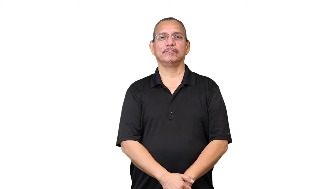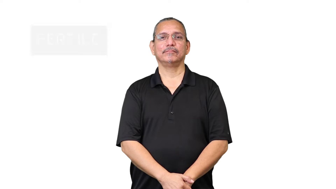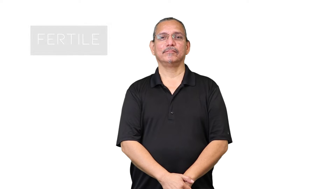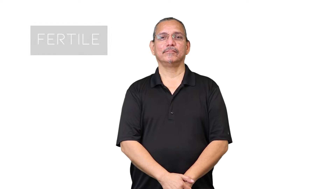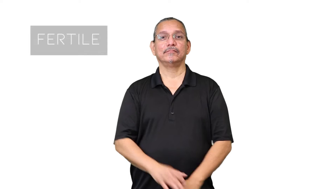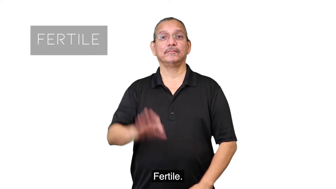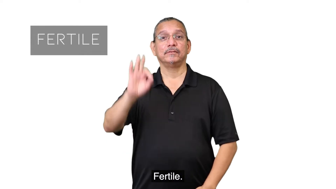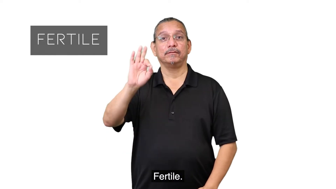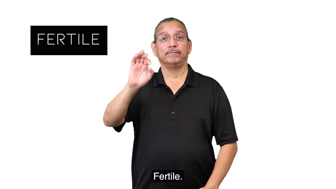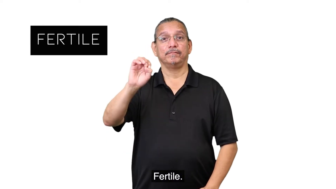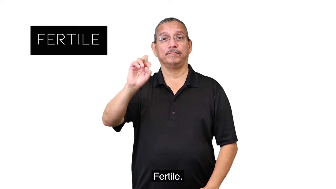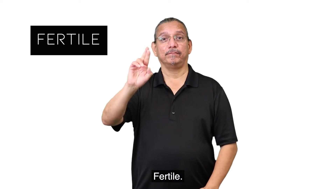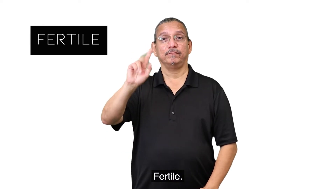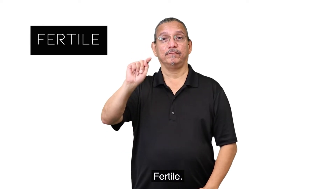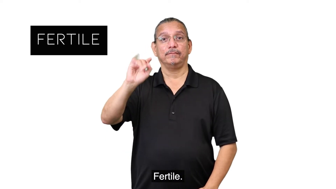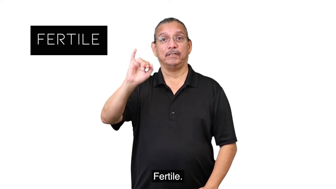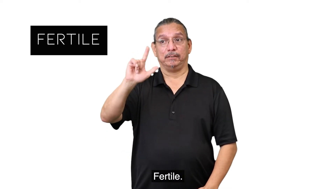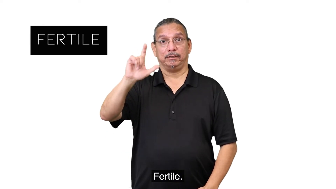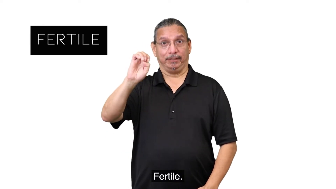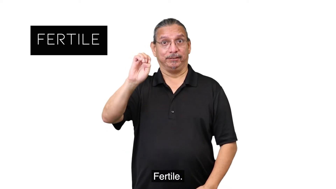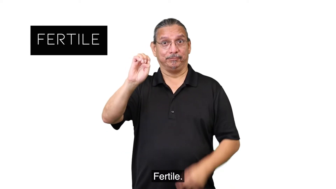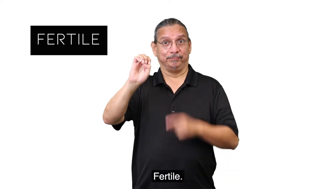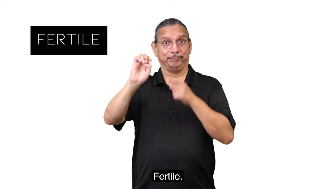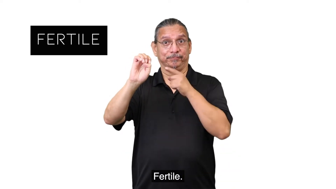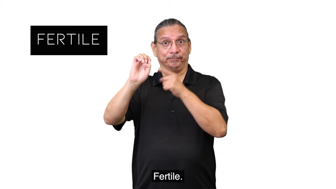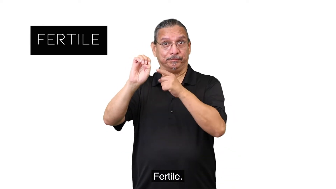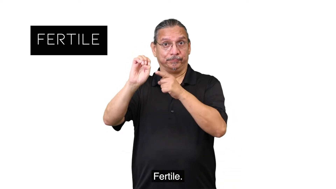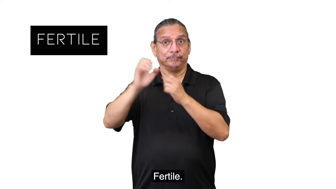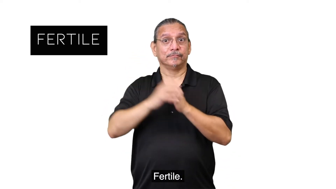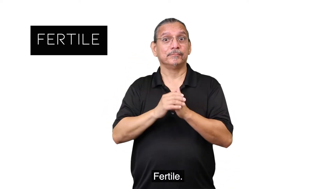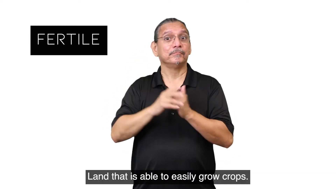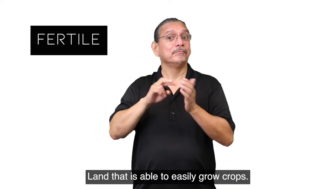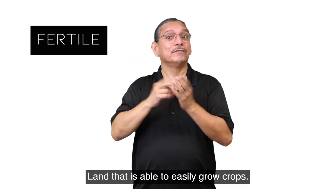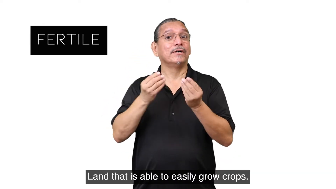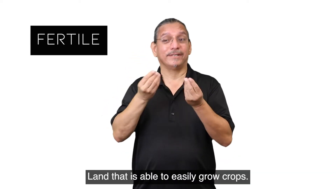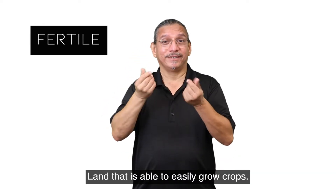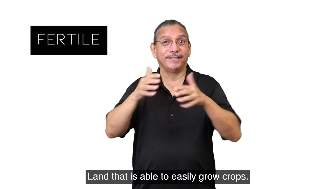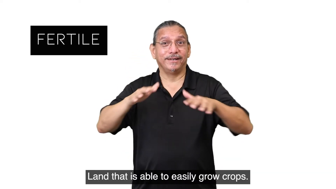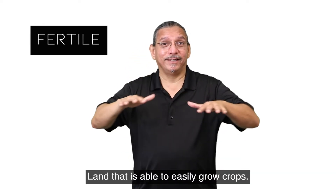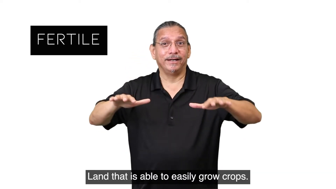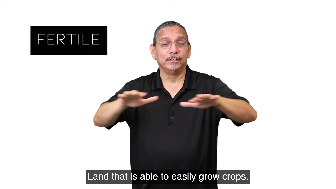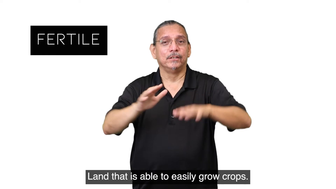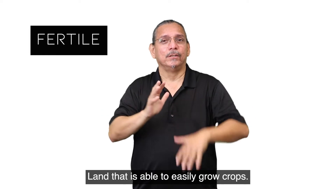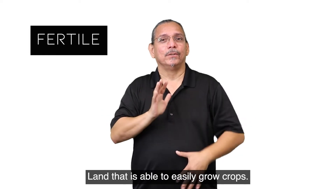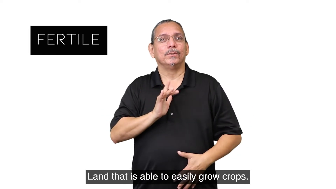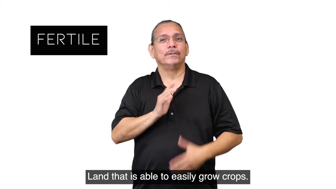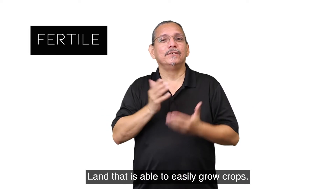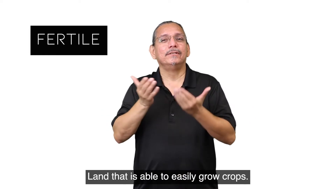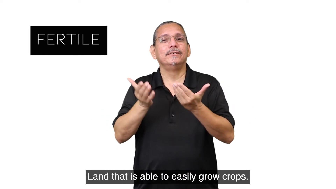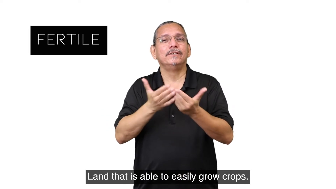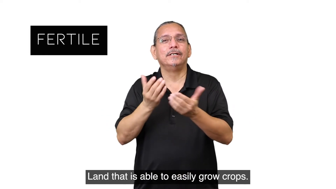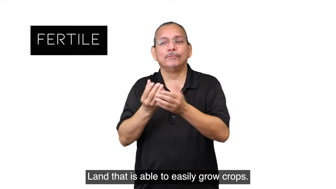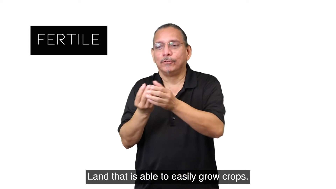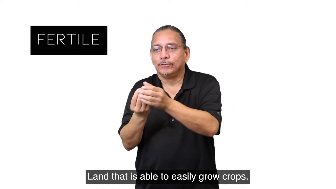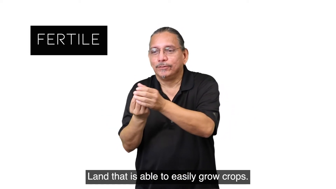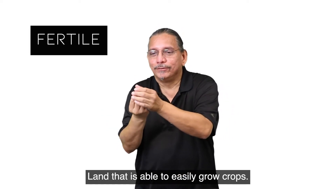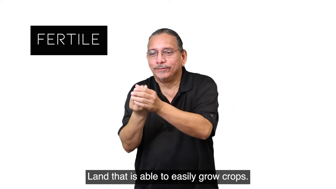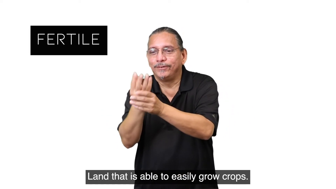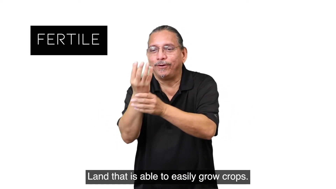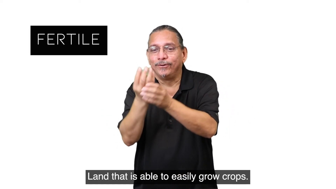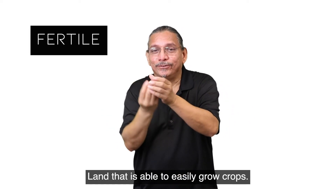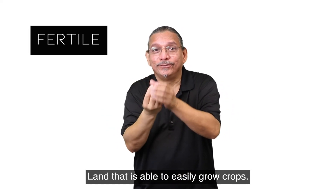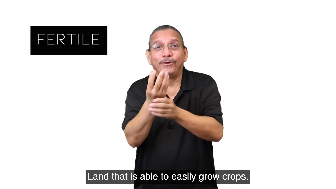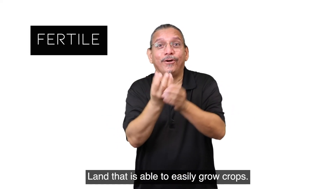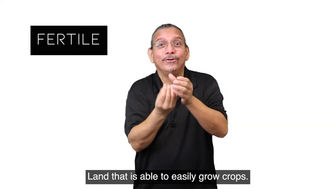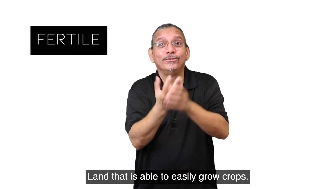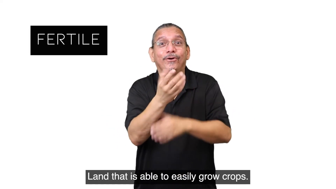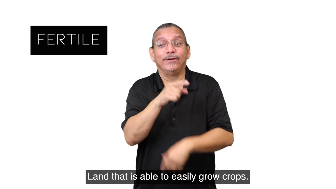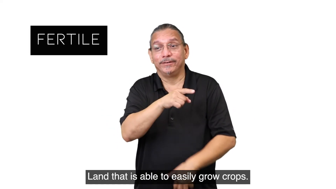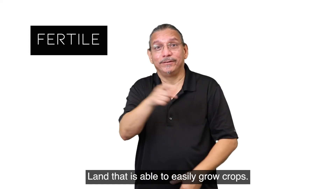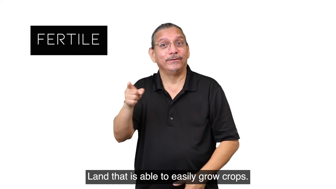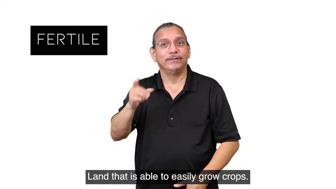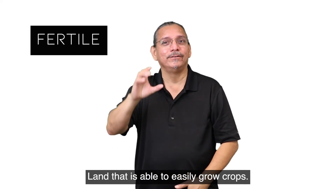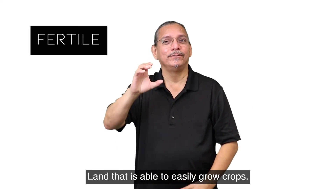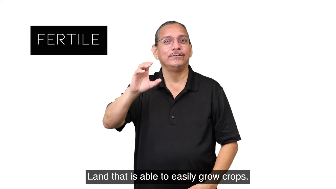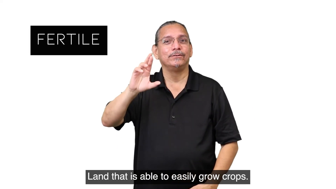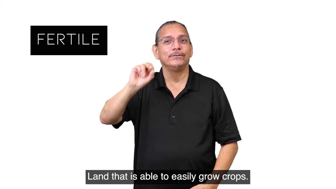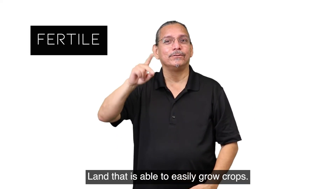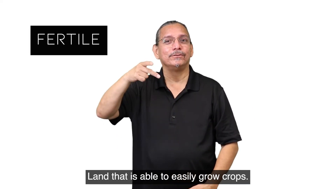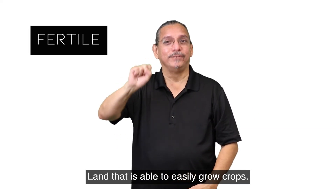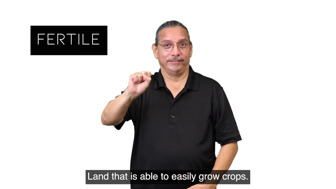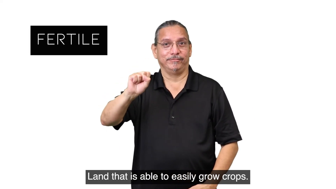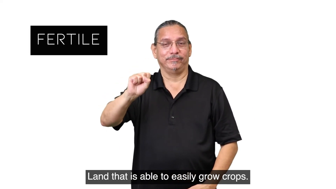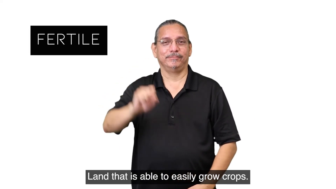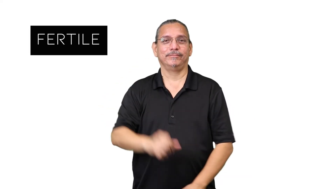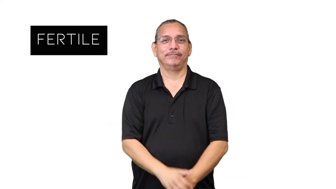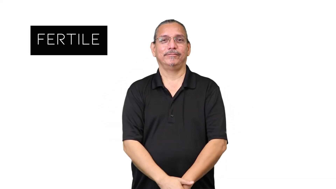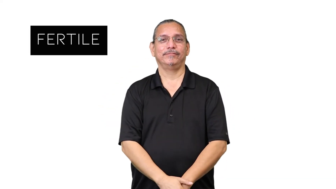Fertile